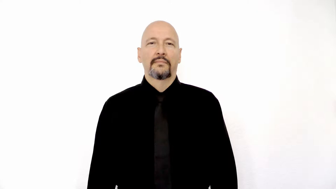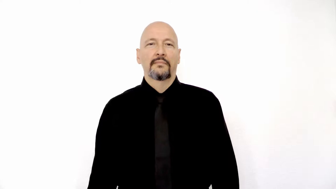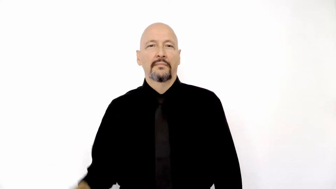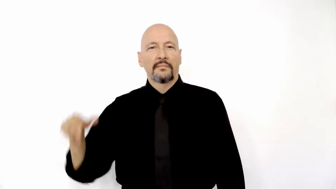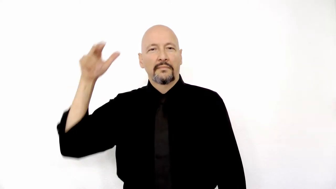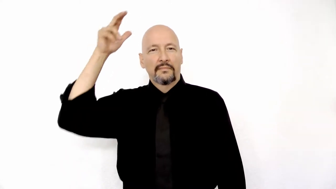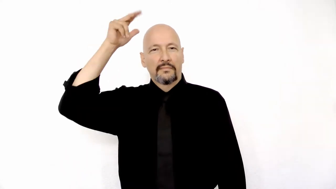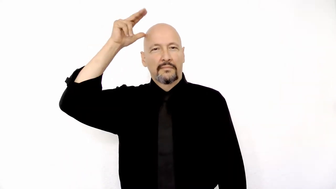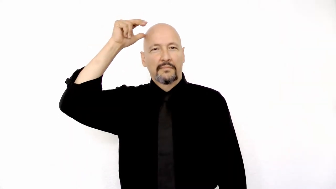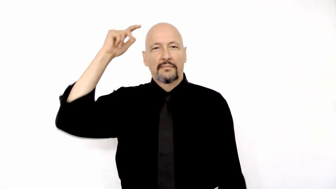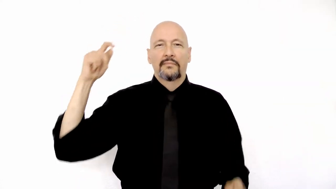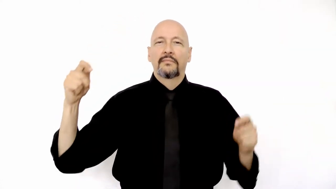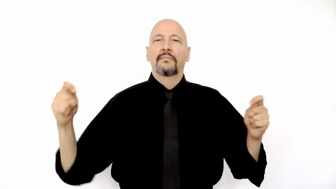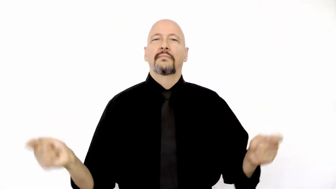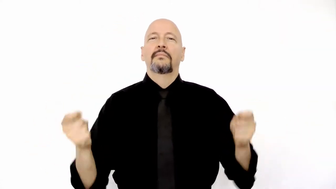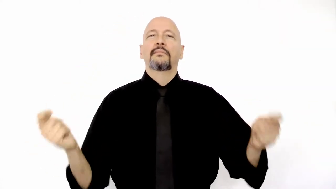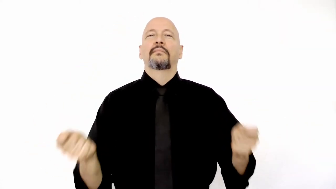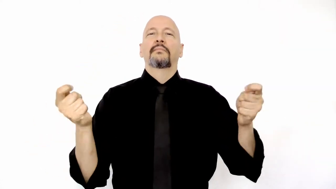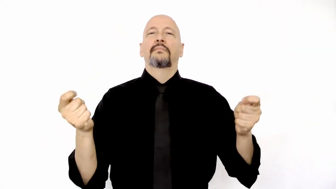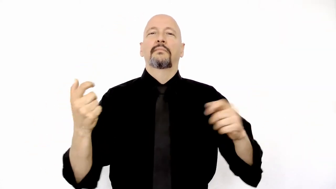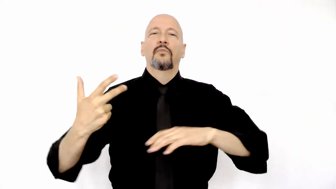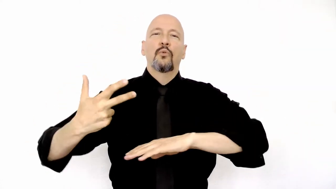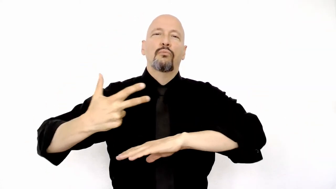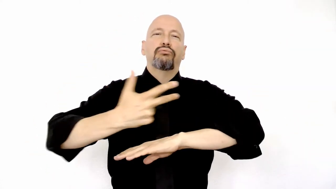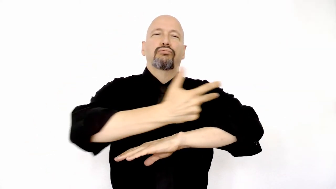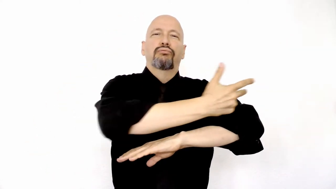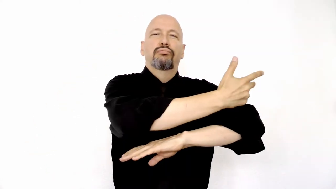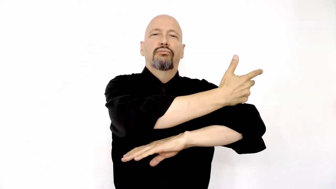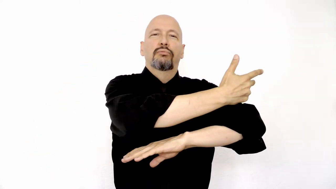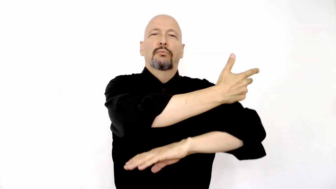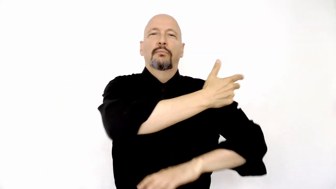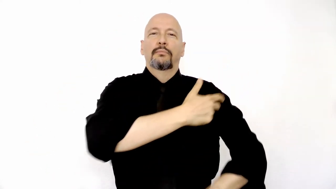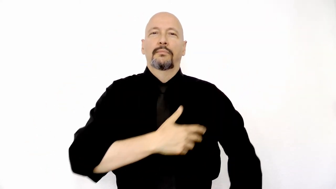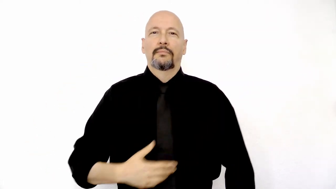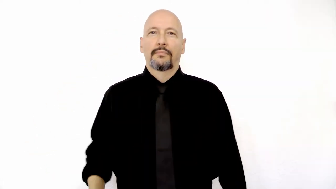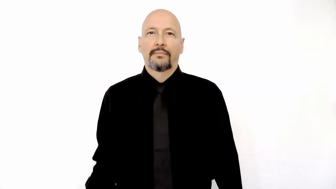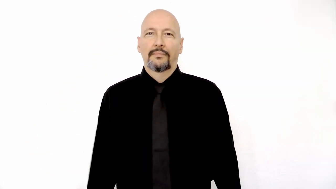horse wagon classifier 3 zoom by